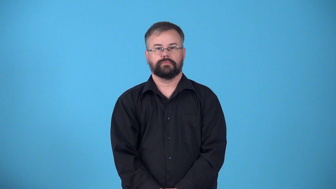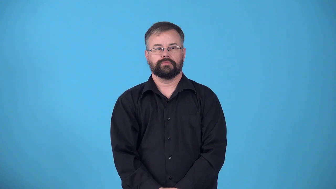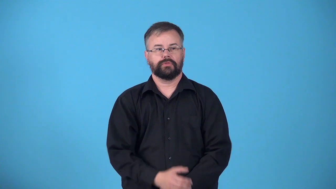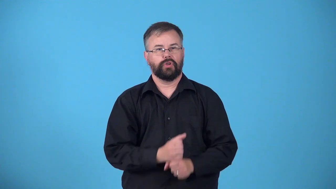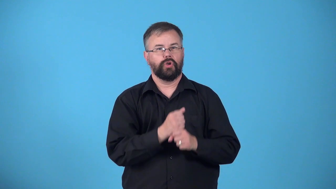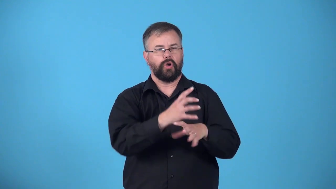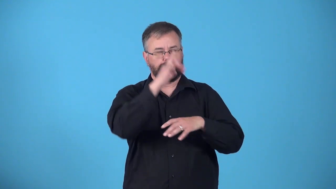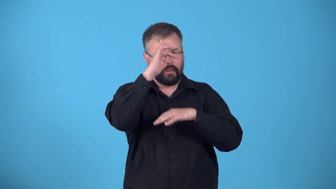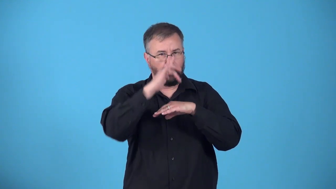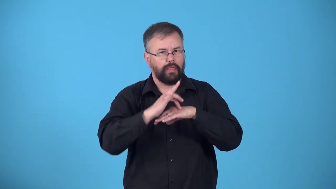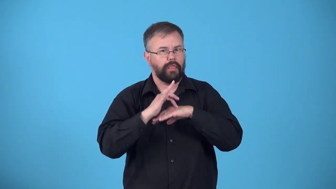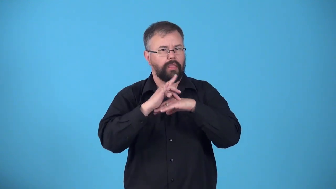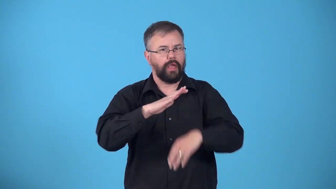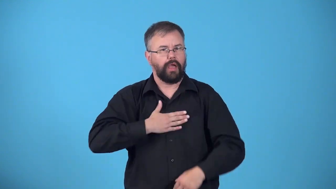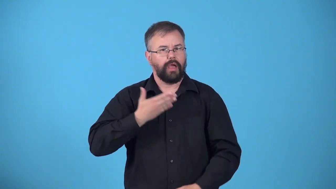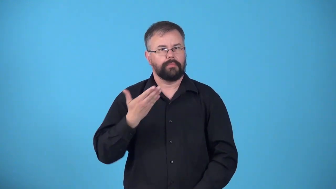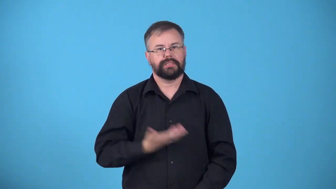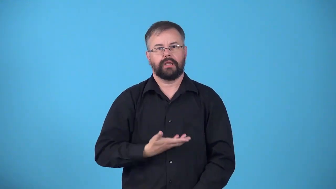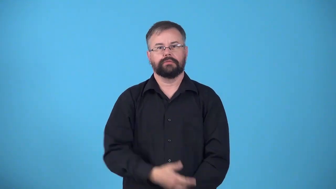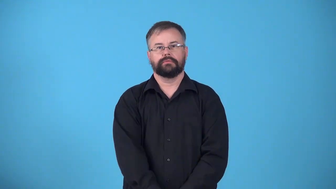haunt